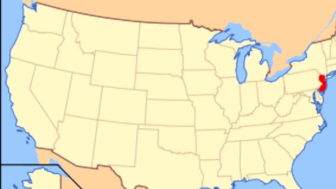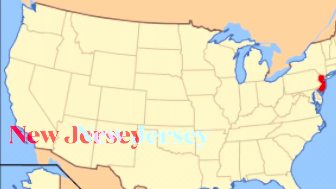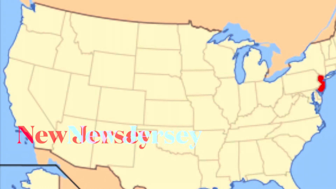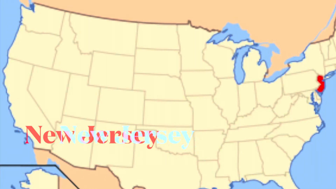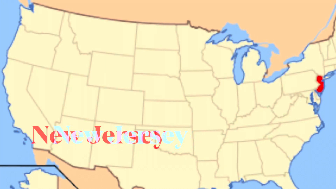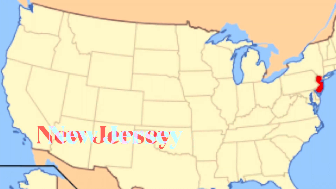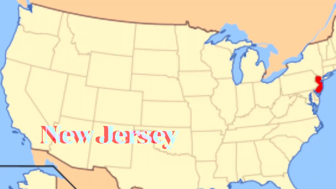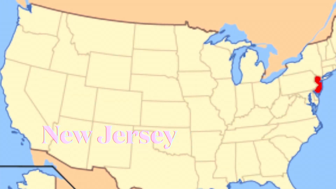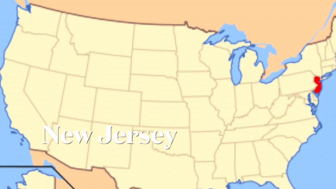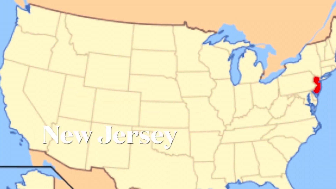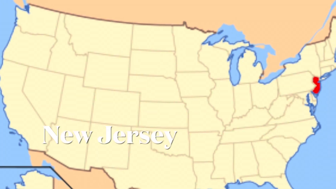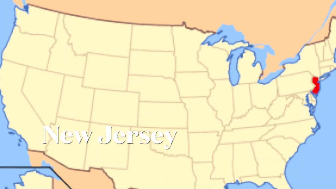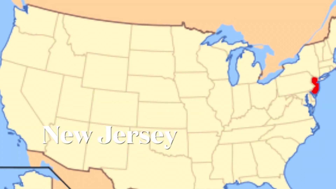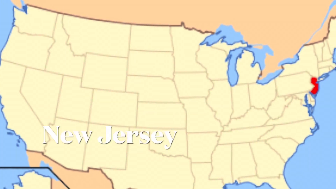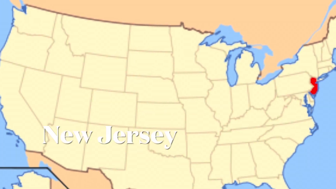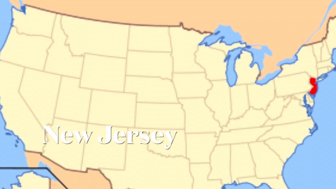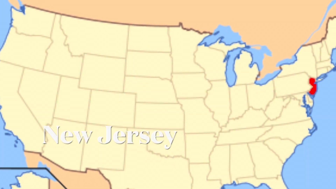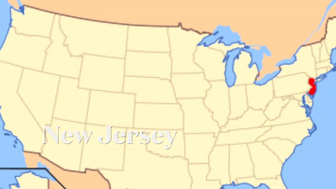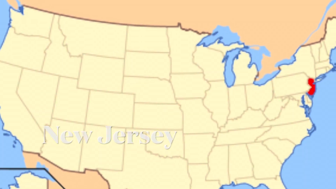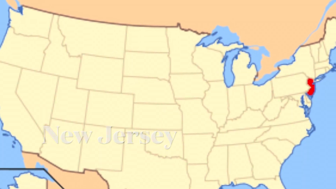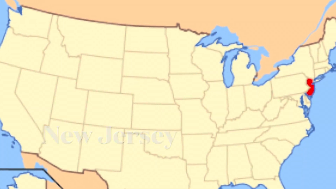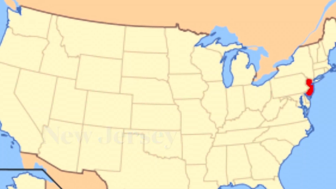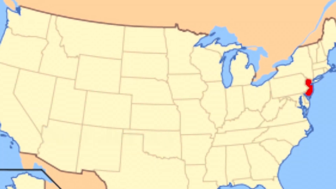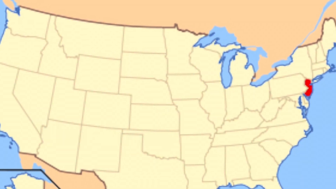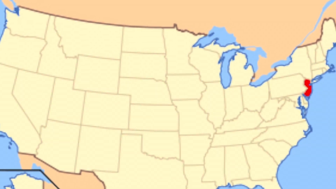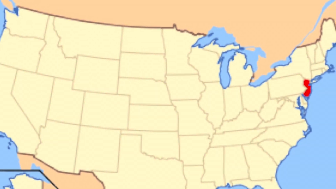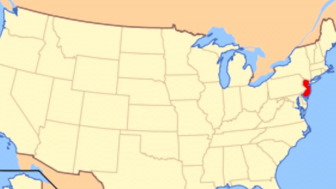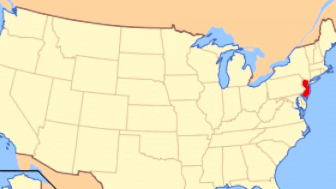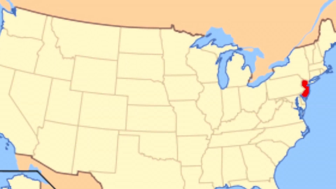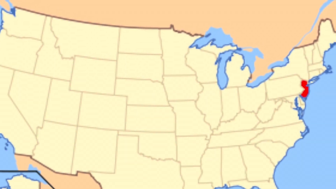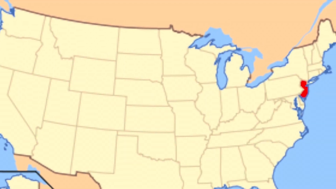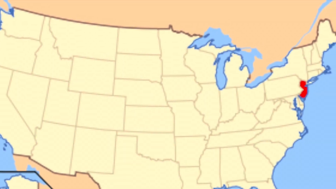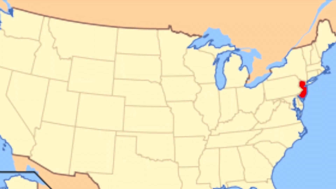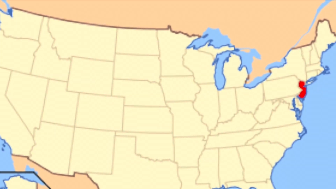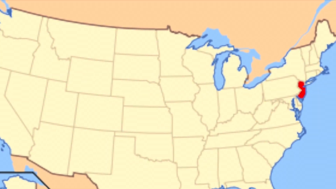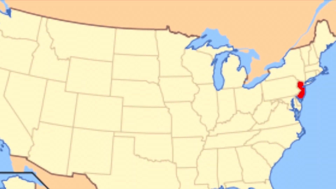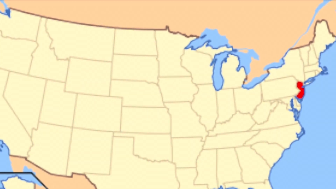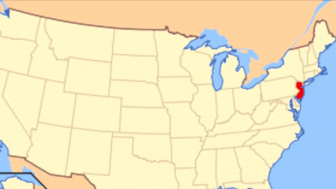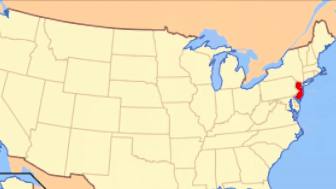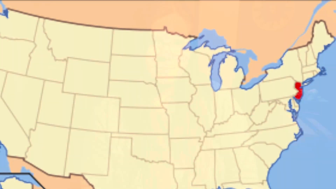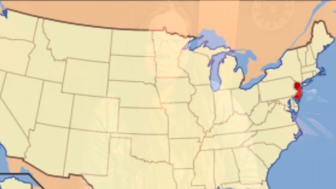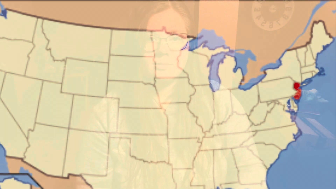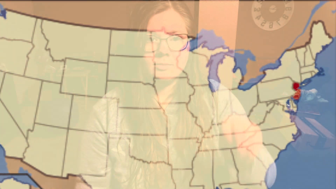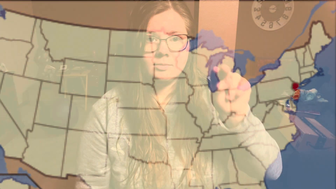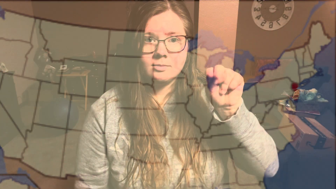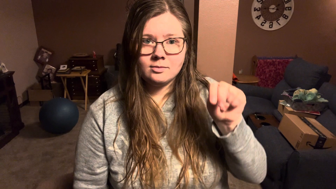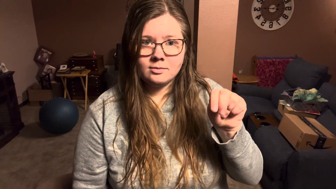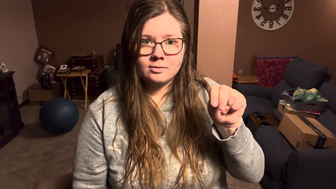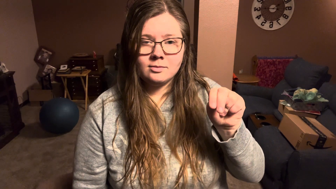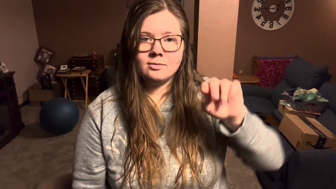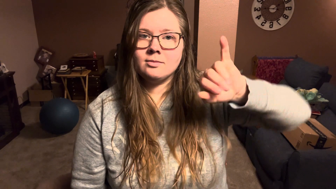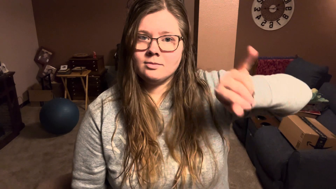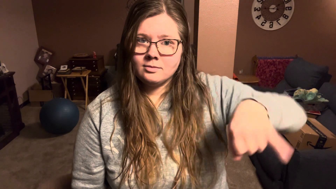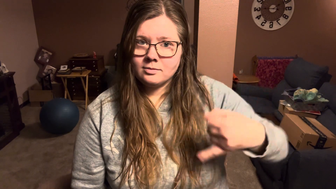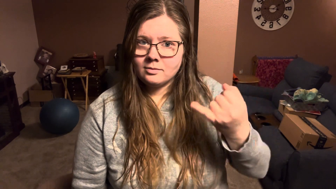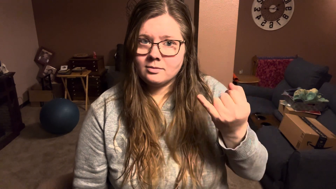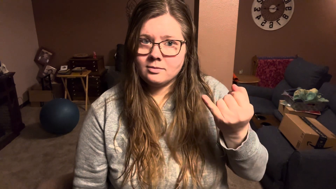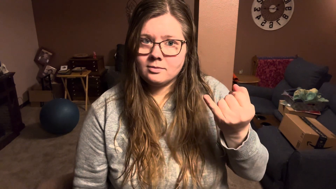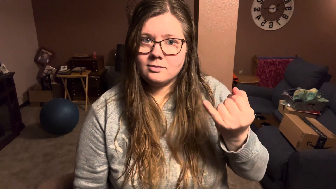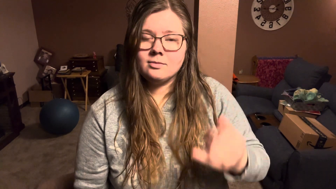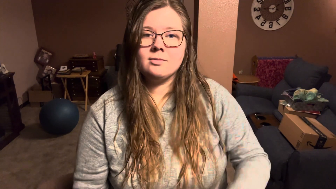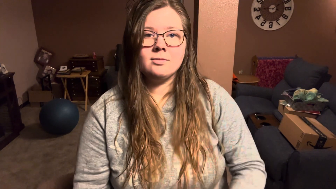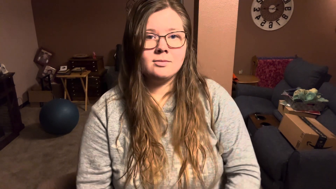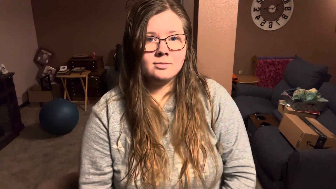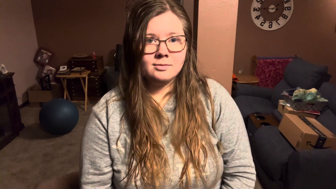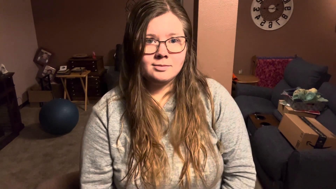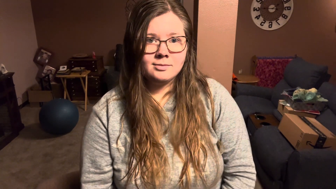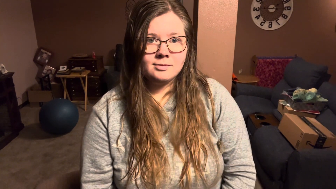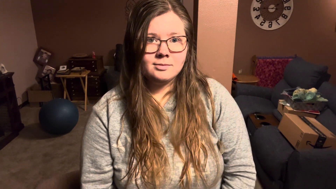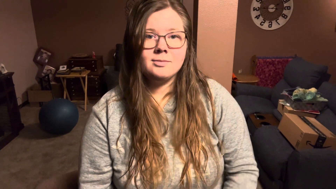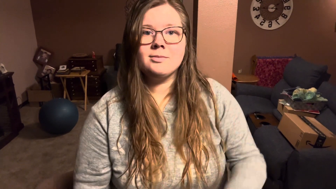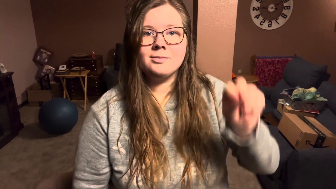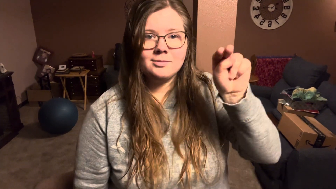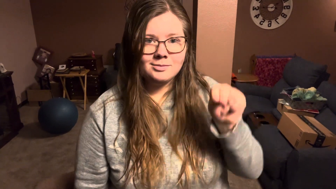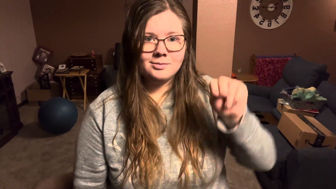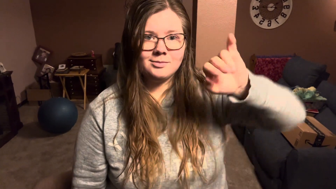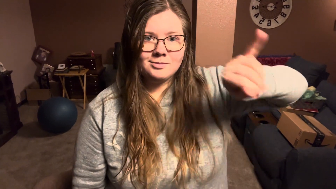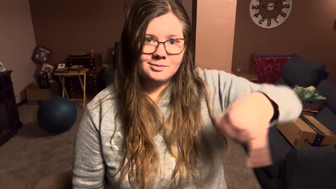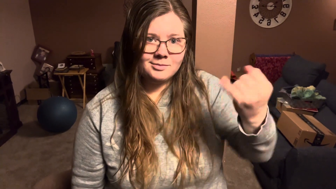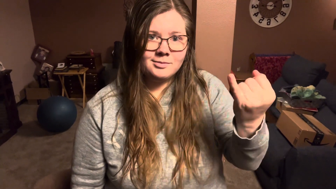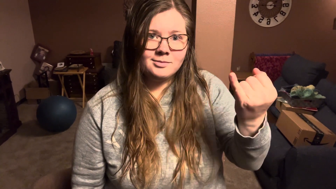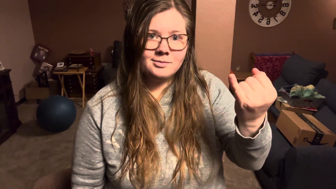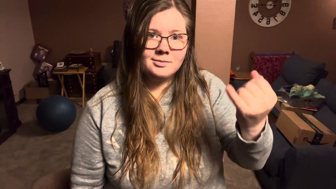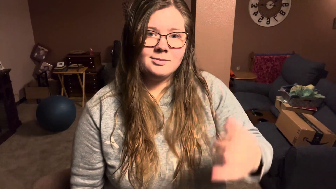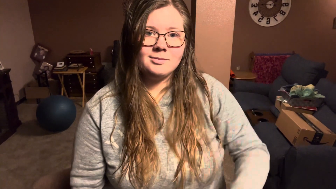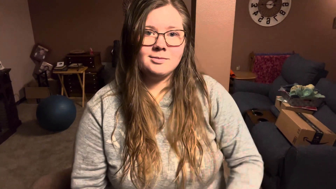New Jersey